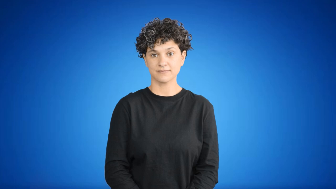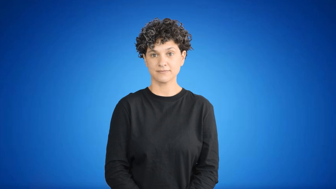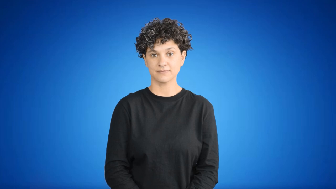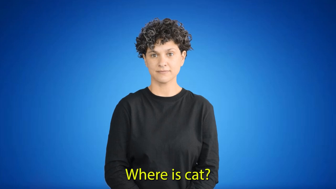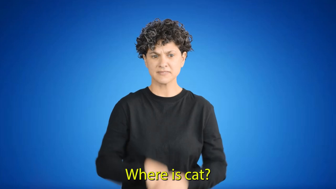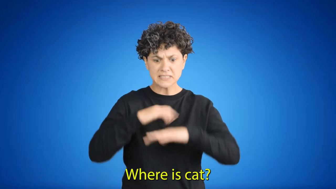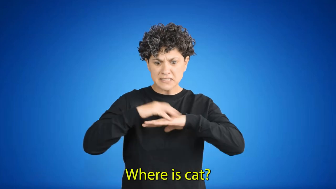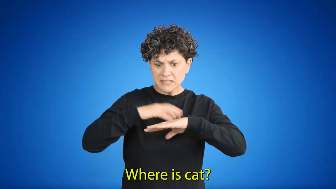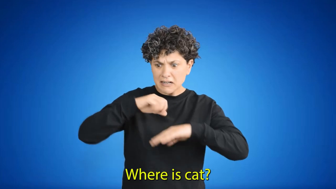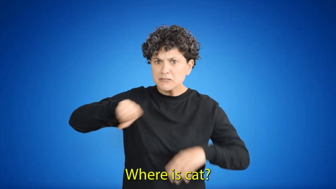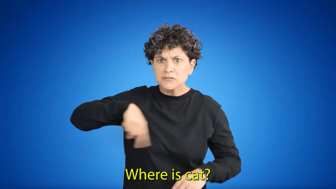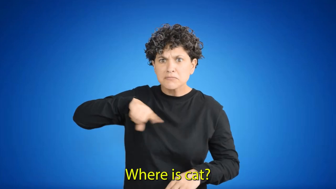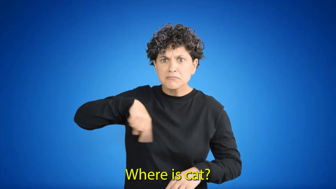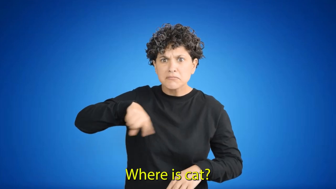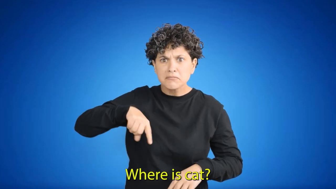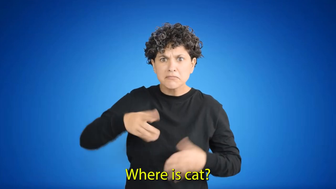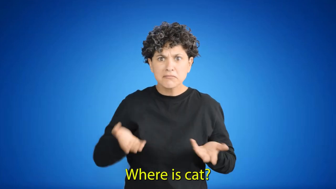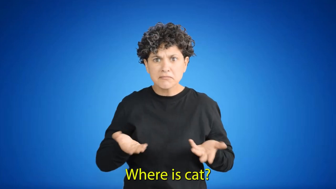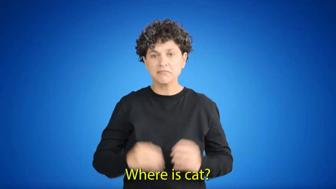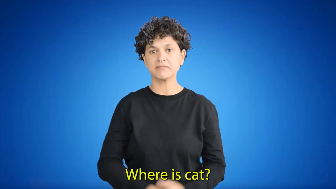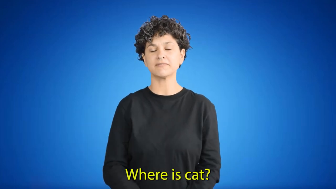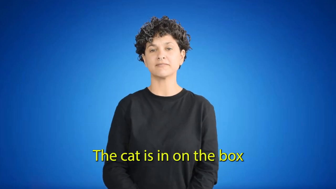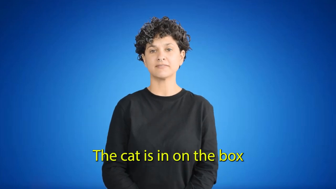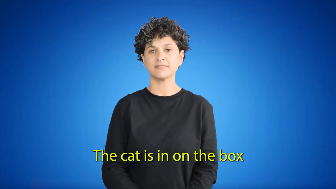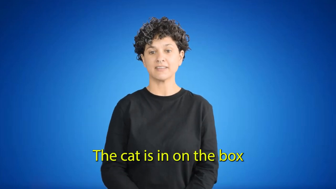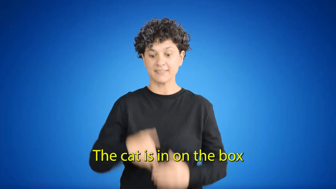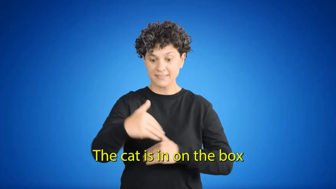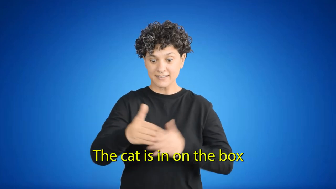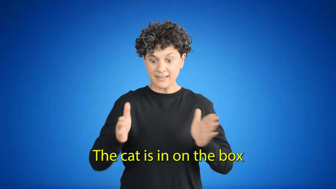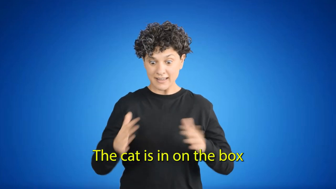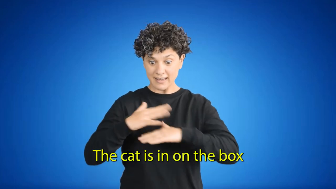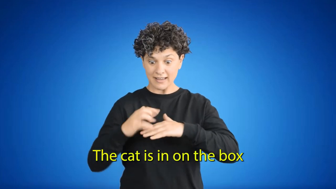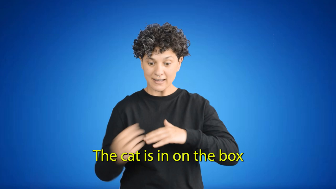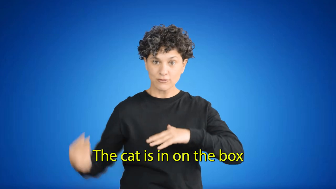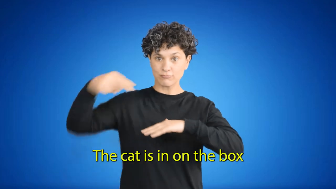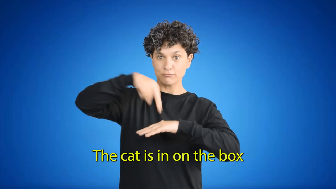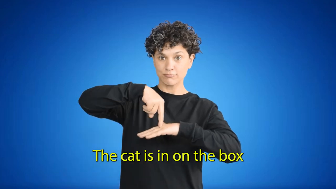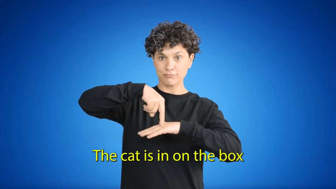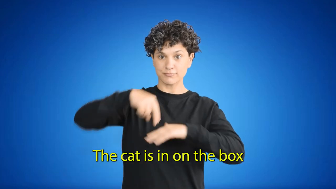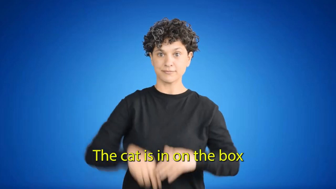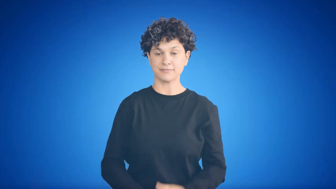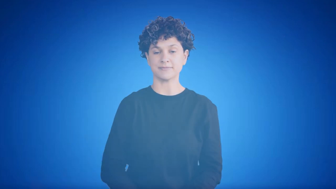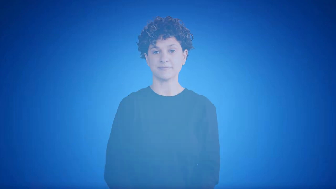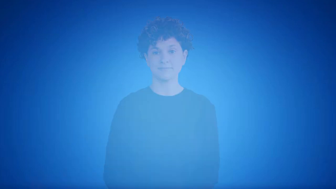On